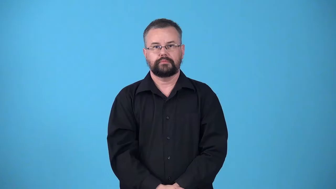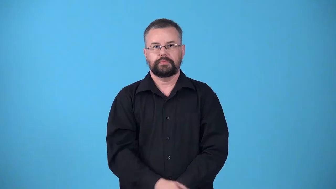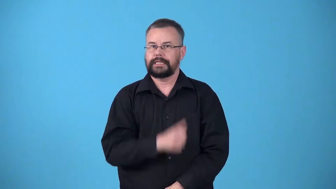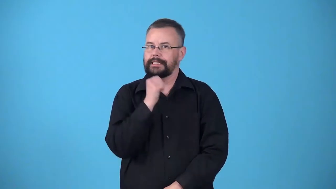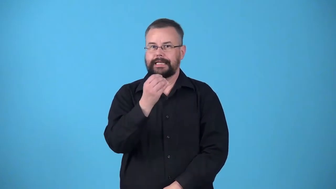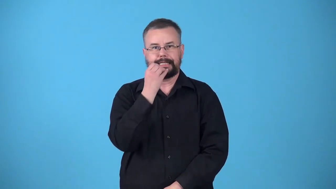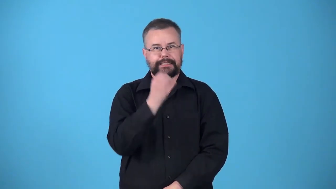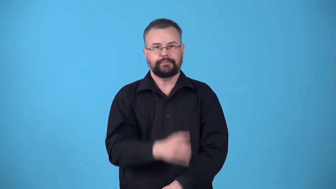uneaten